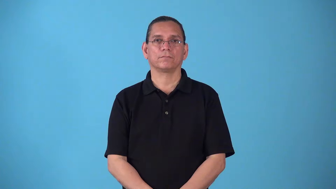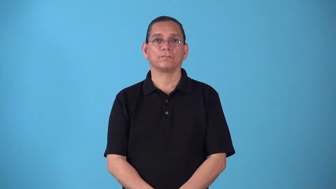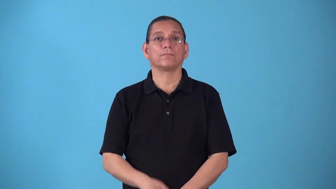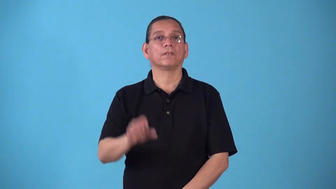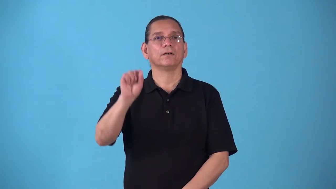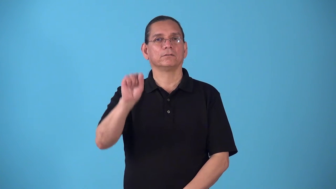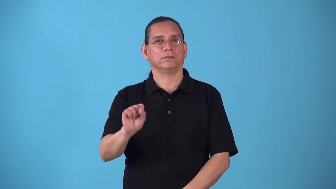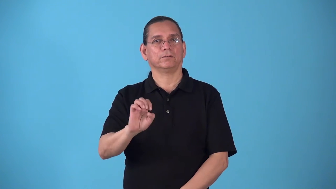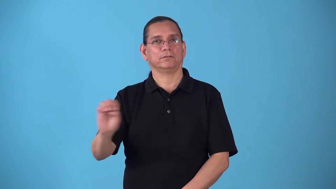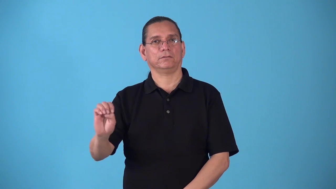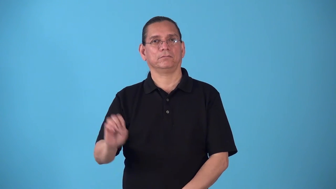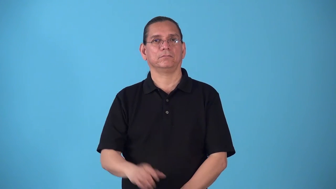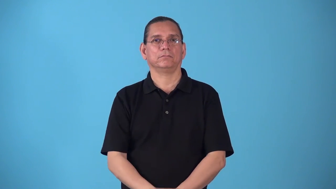southeast